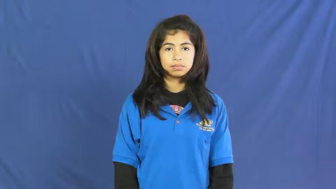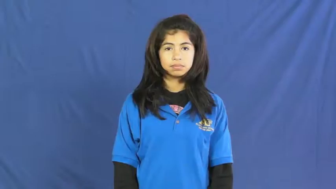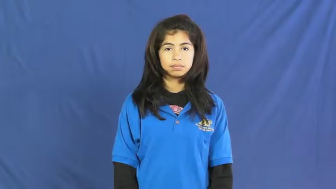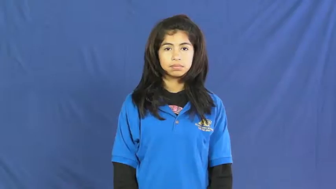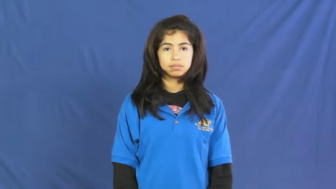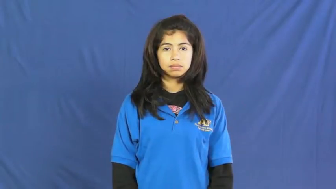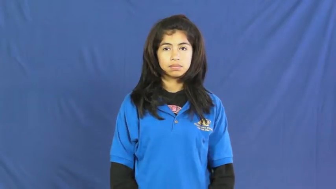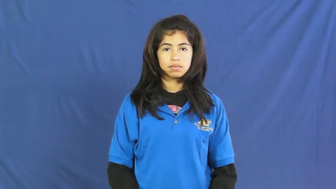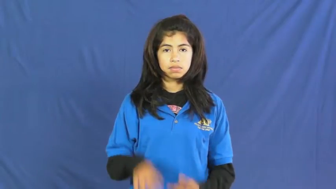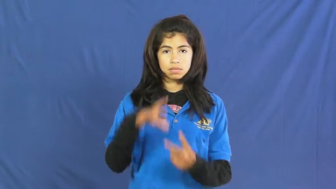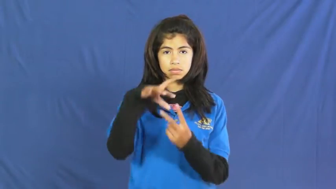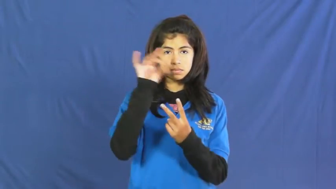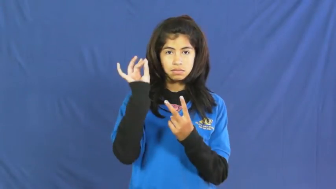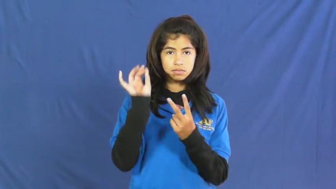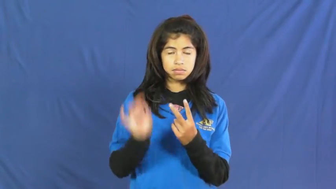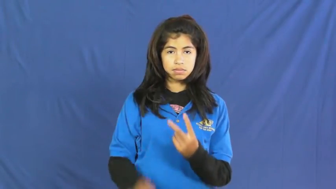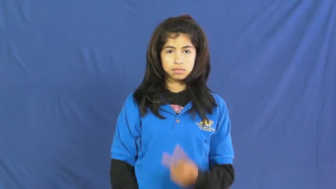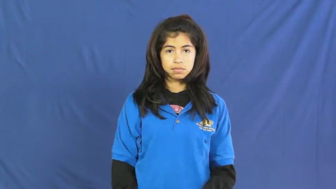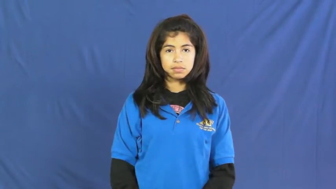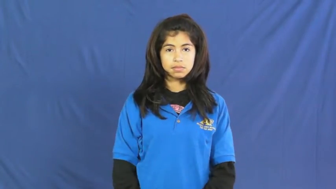opt for